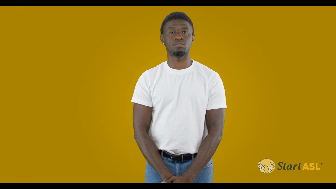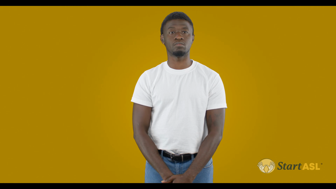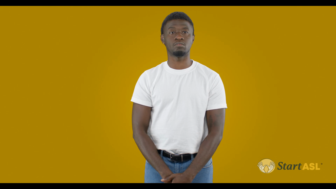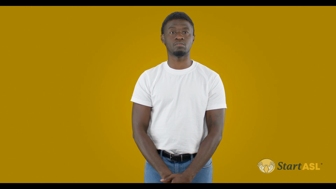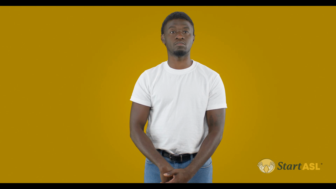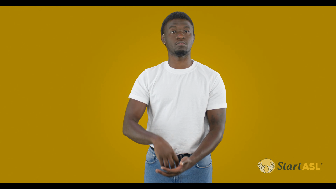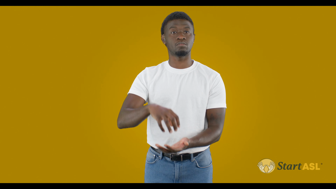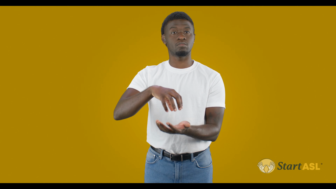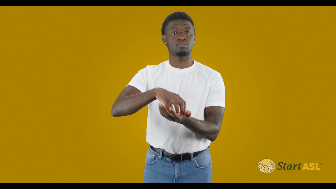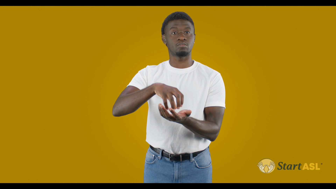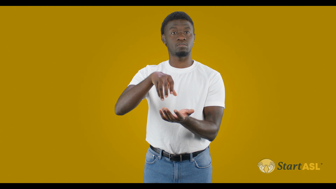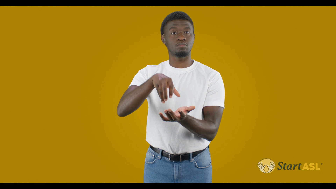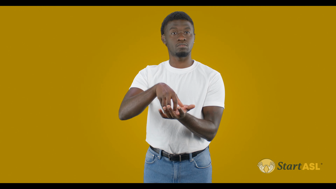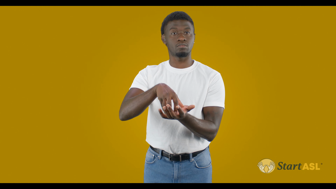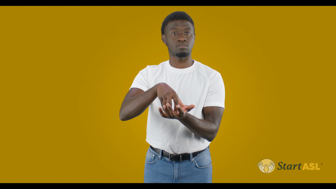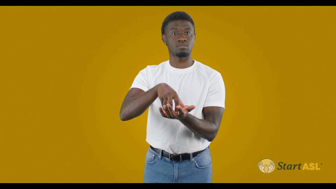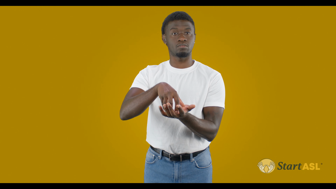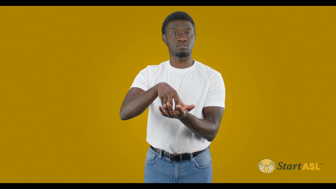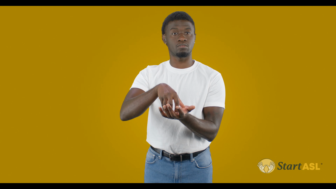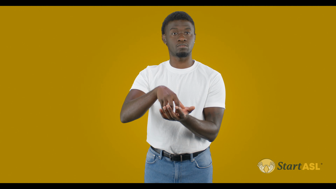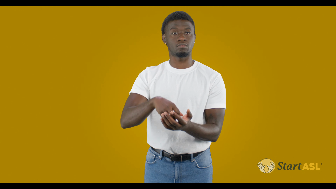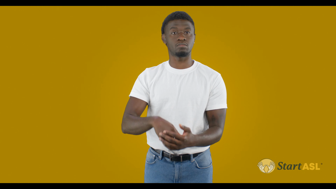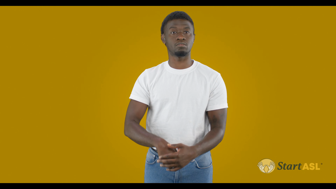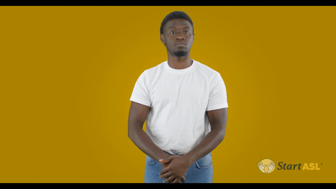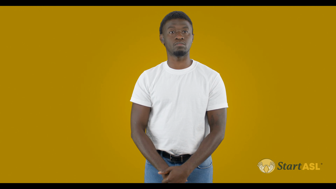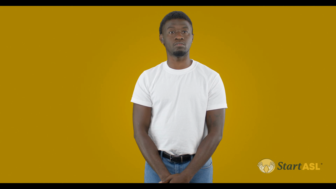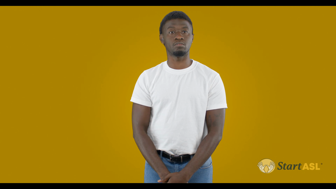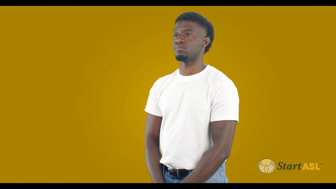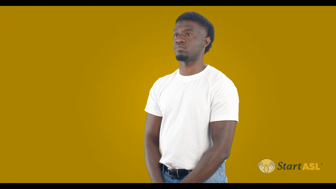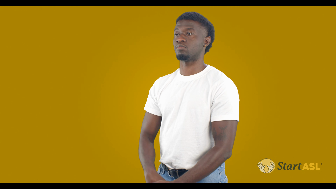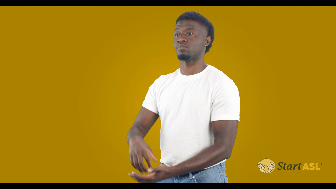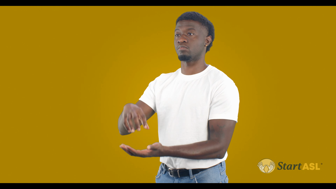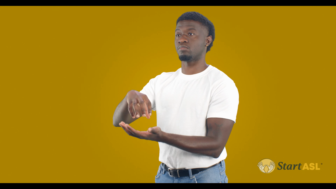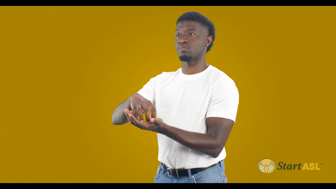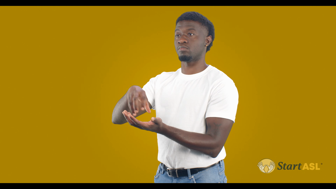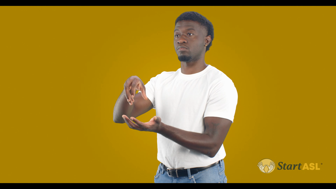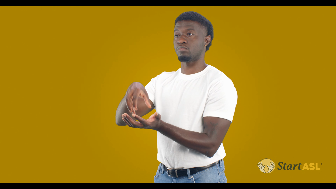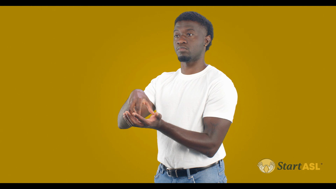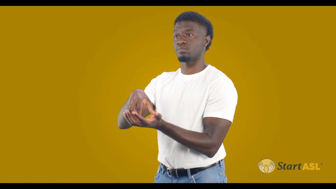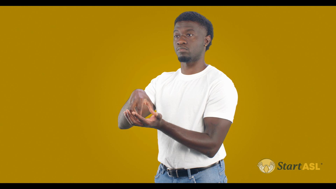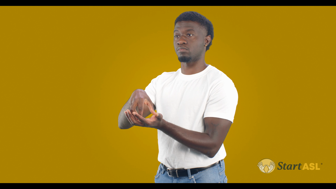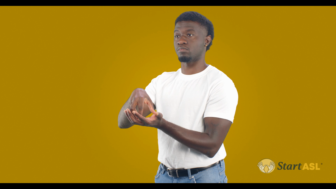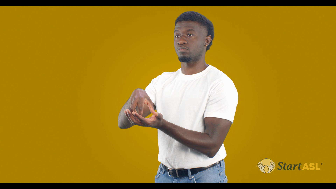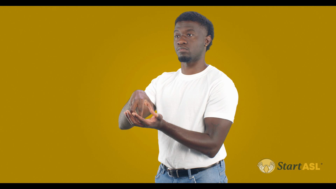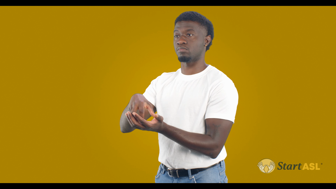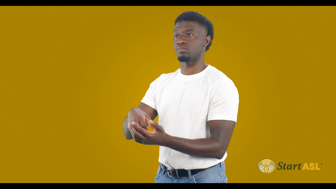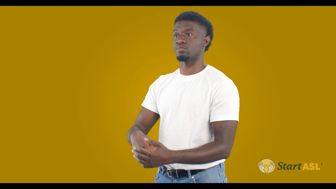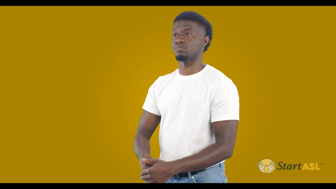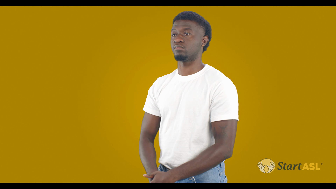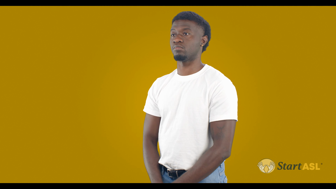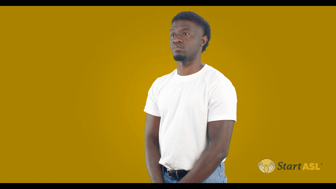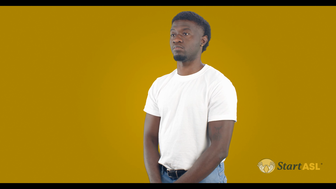cookie